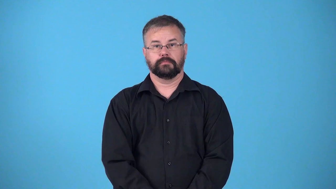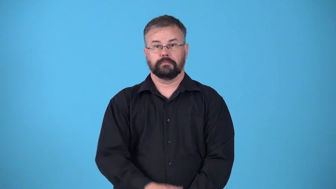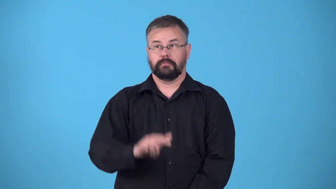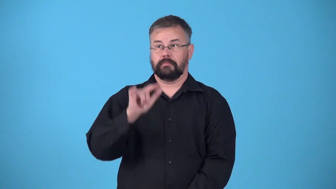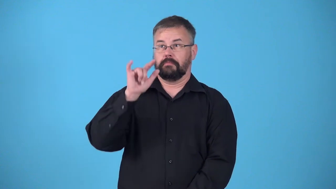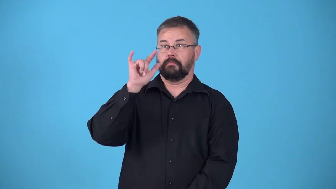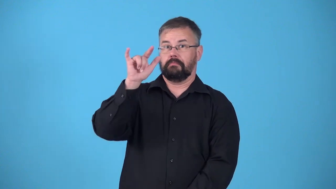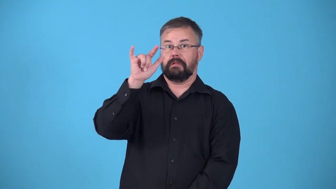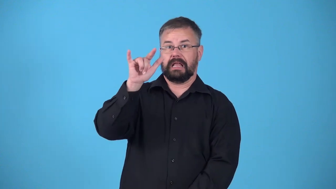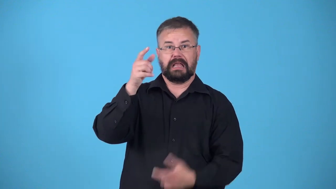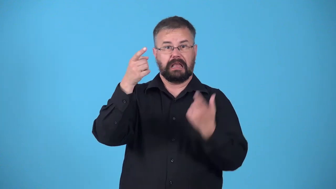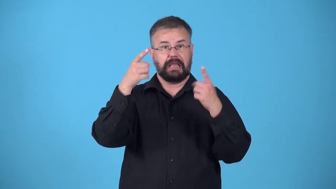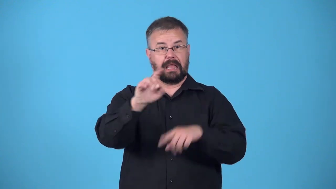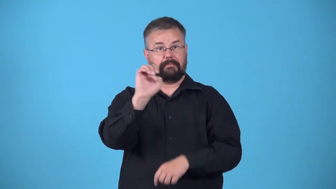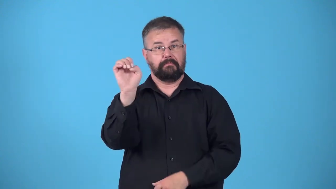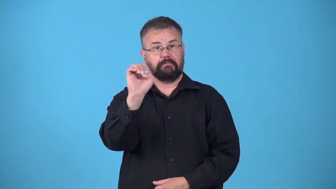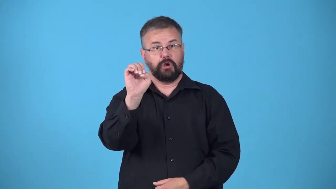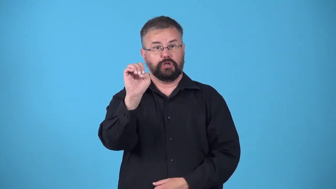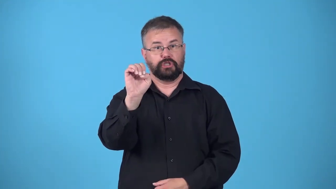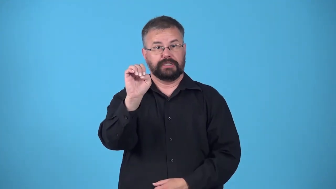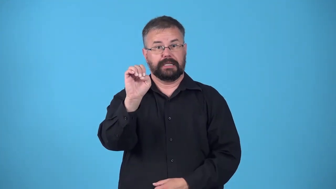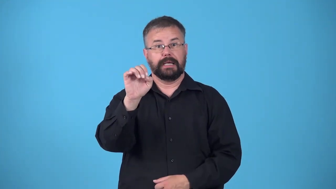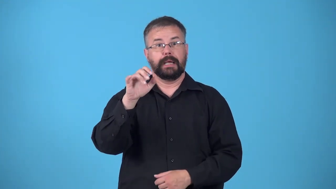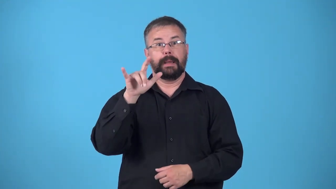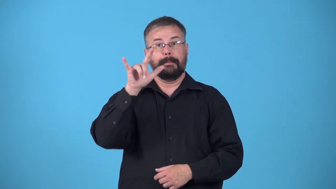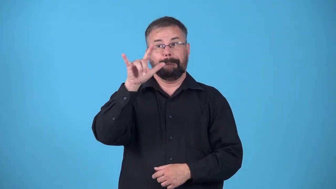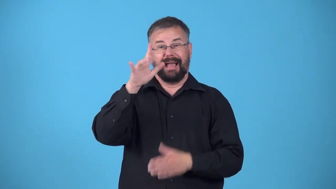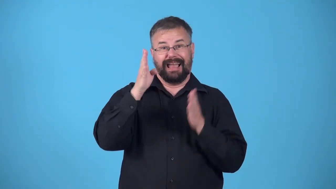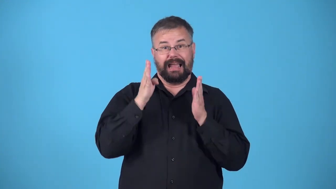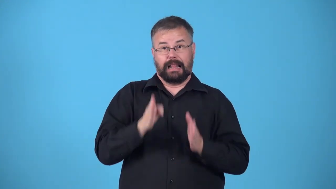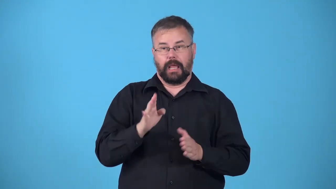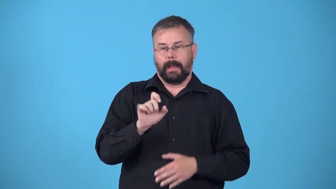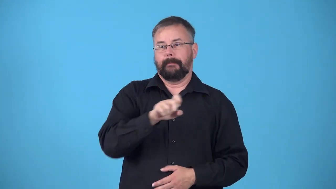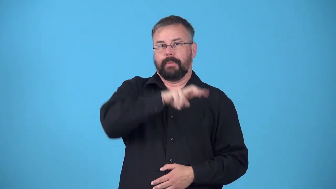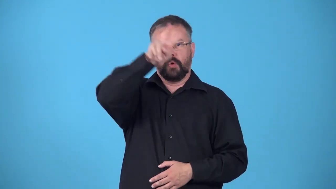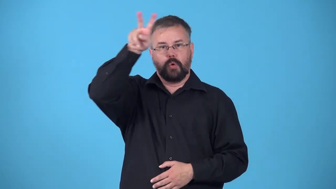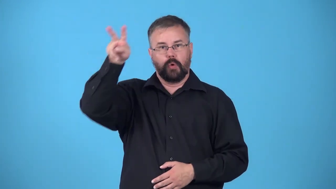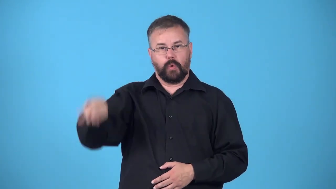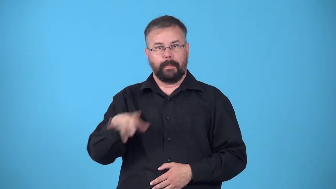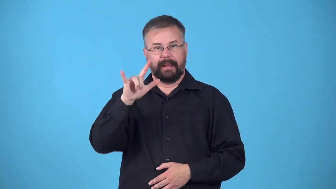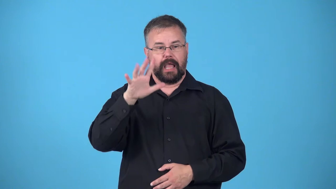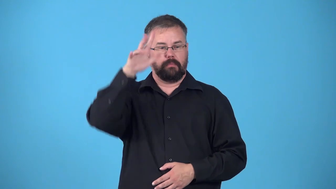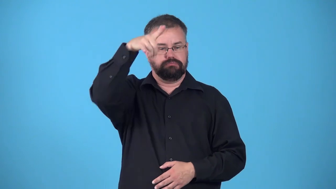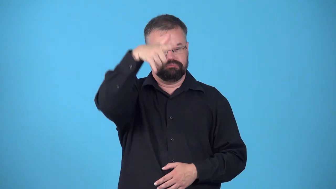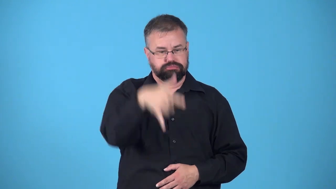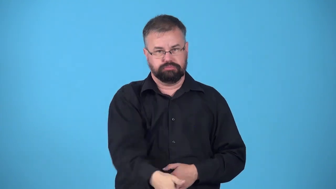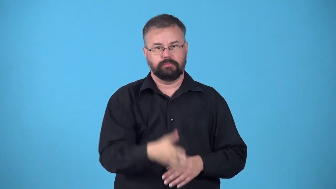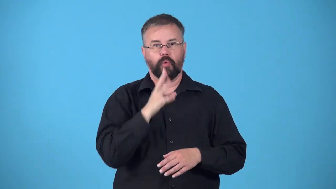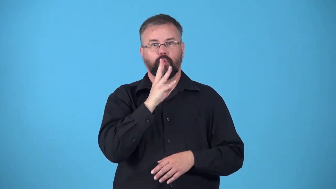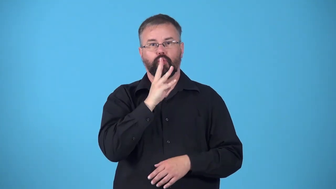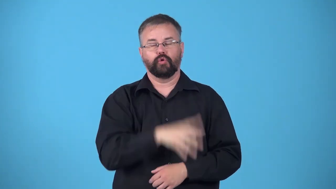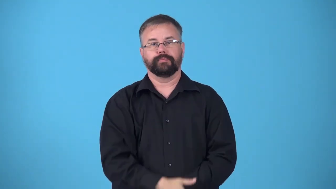ditch